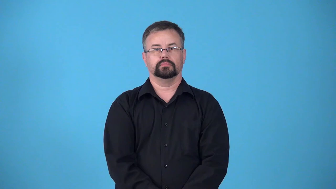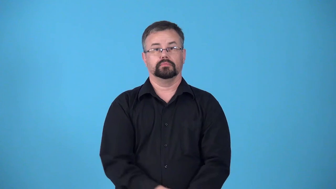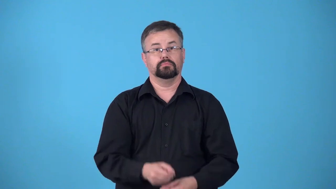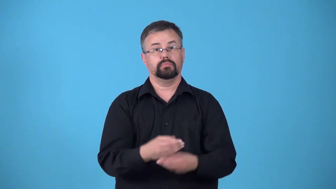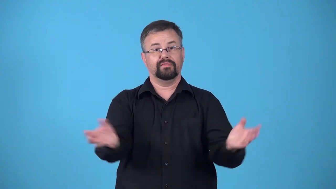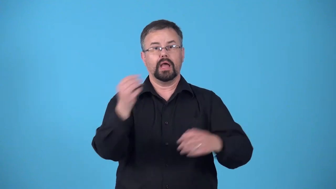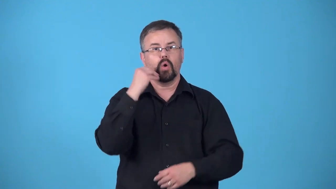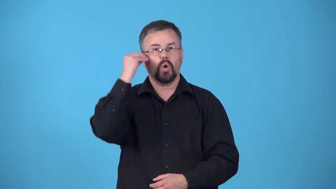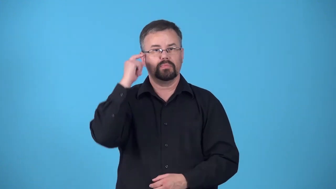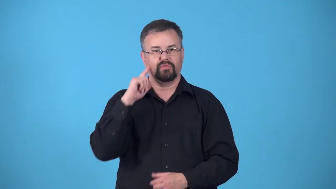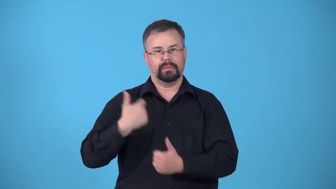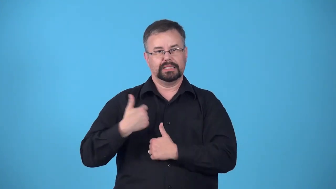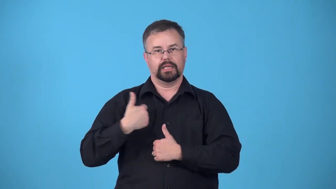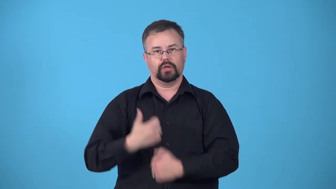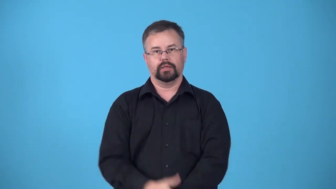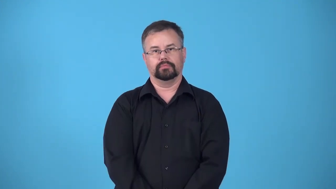canton